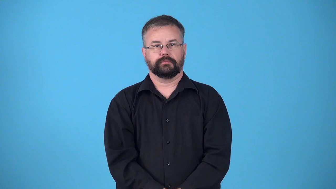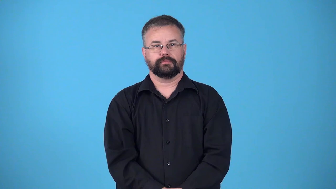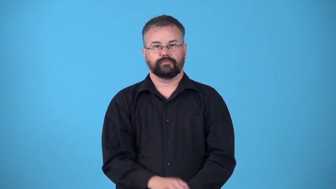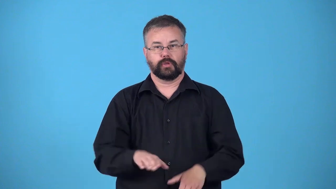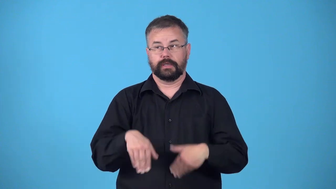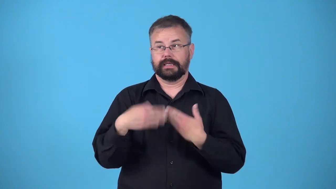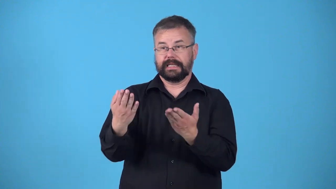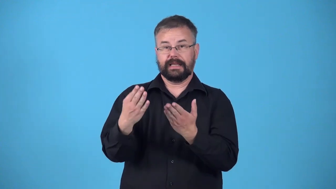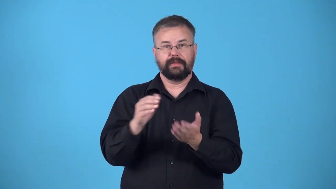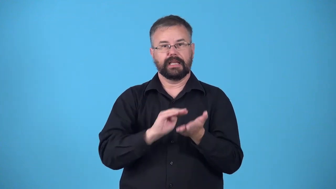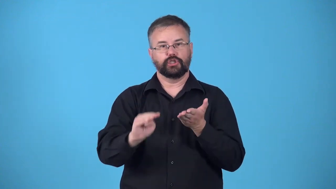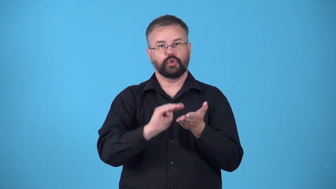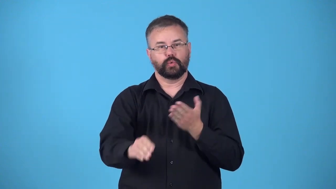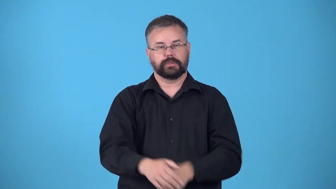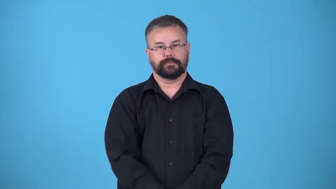cover for